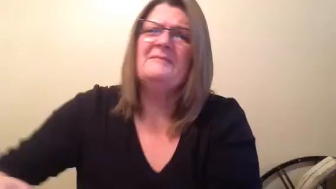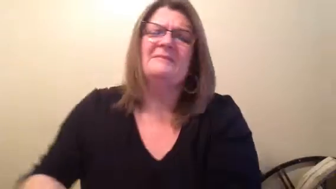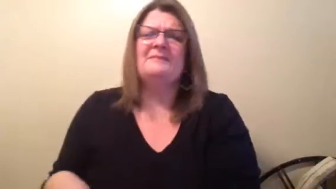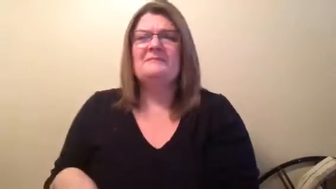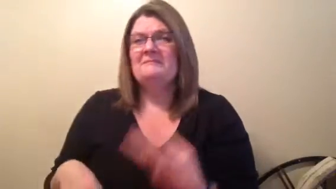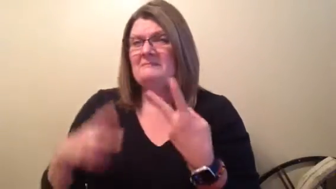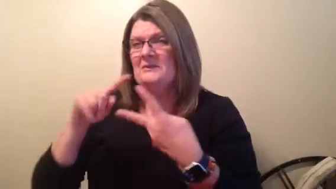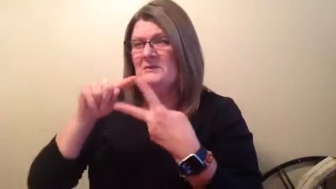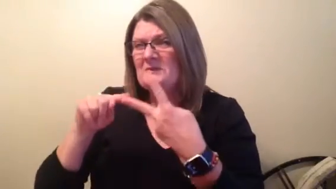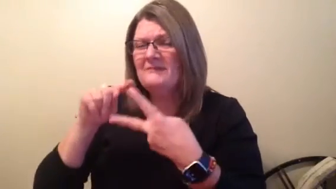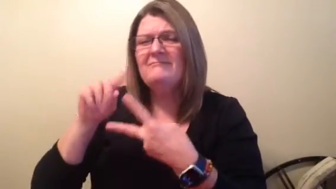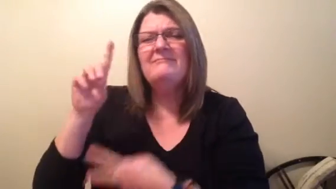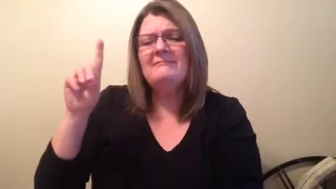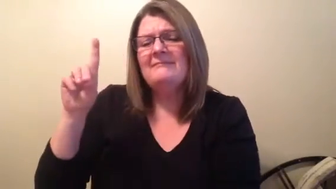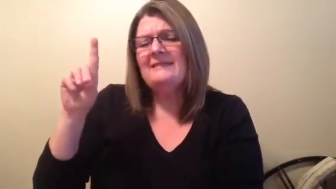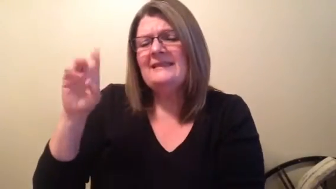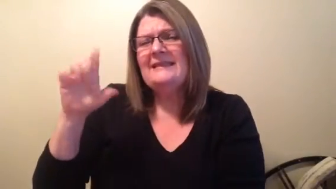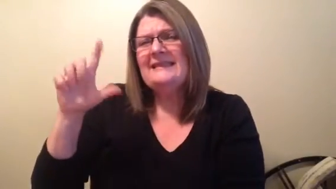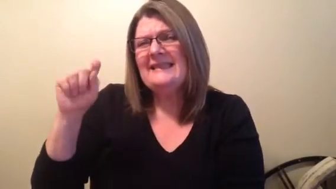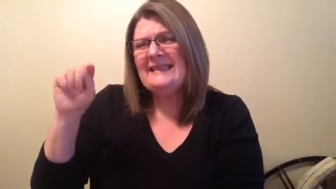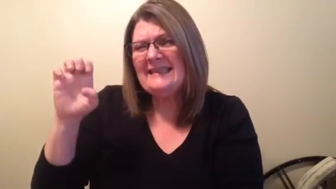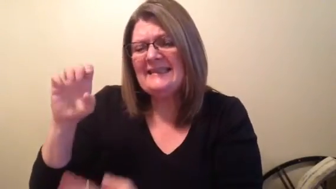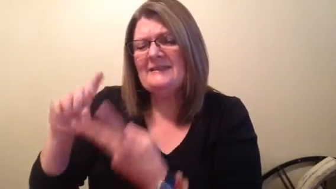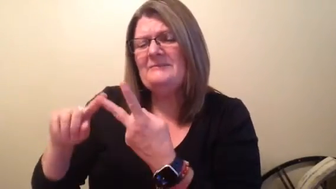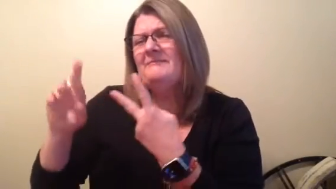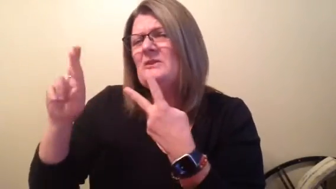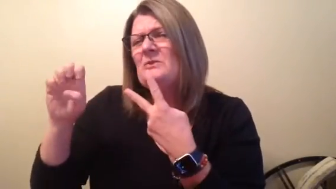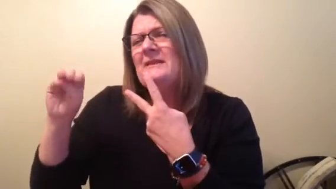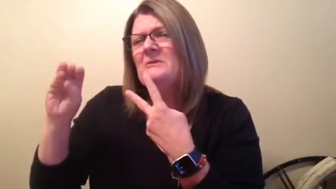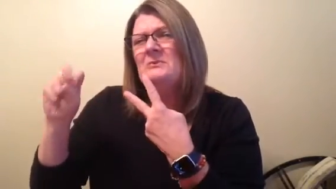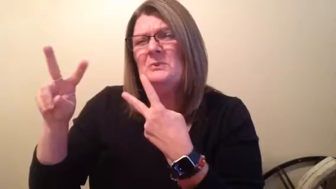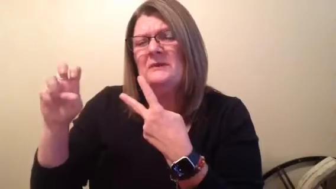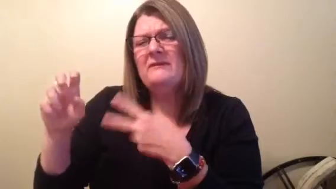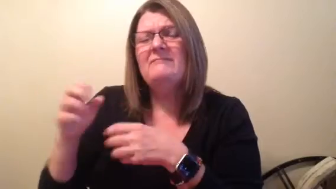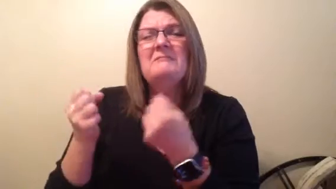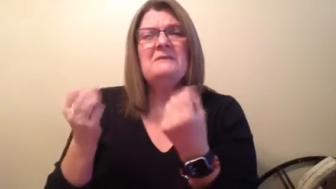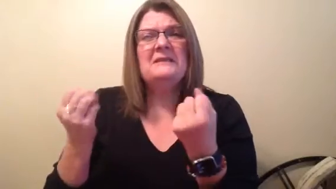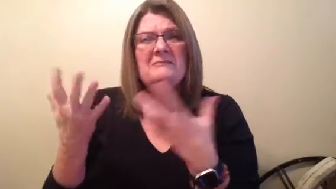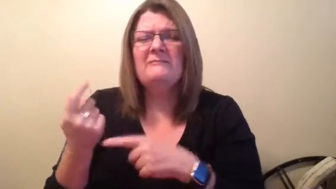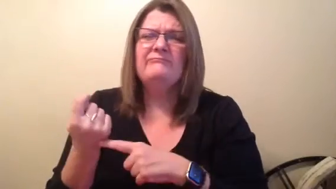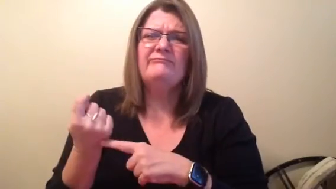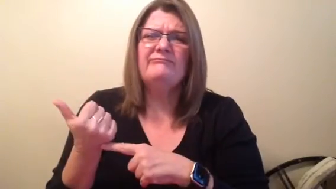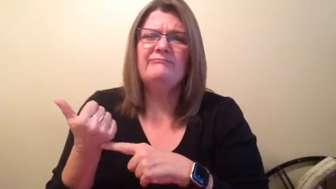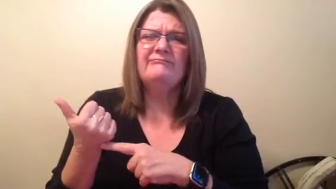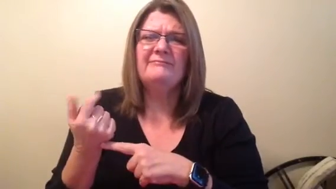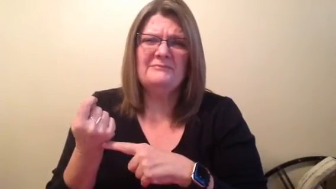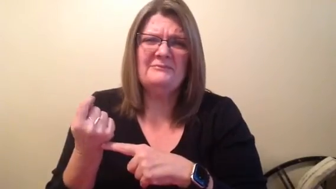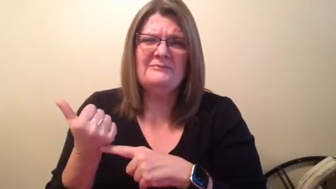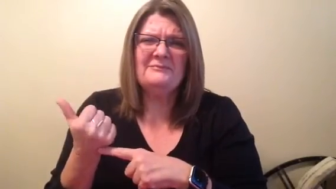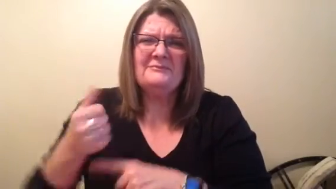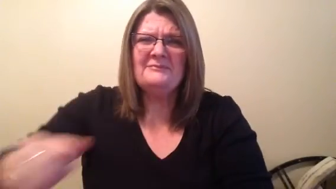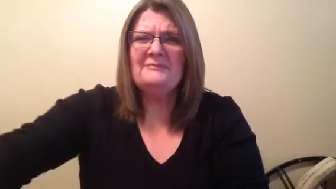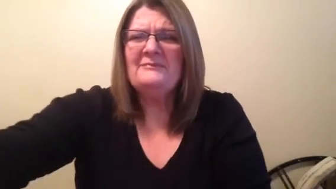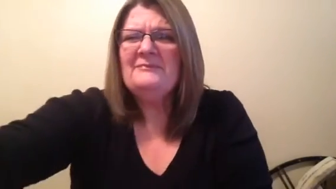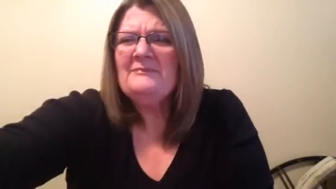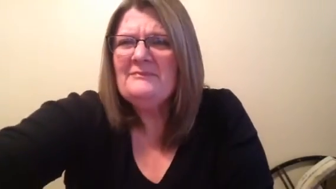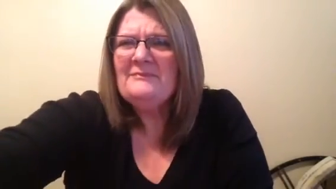Delete or Remove